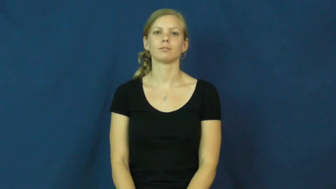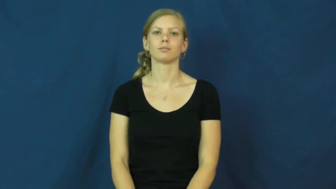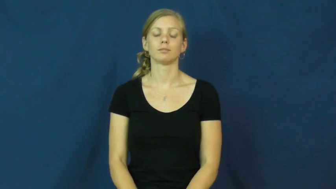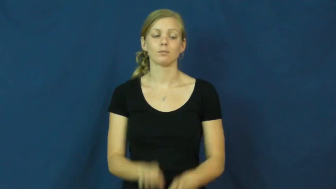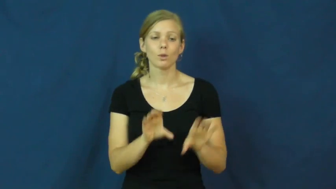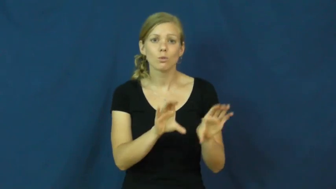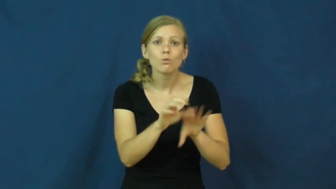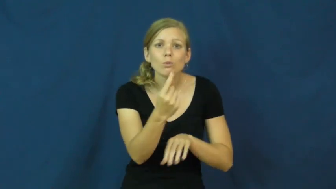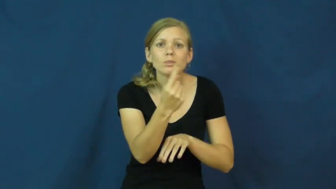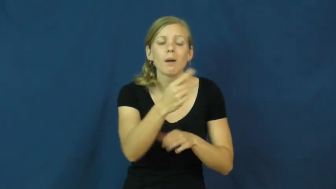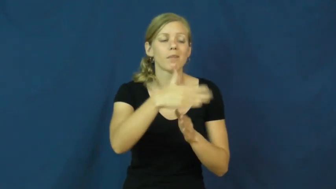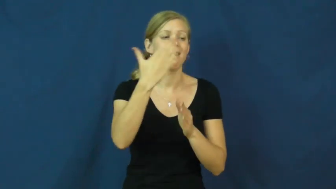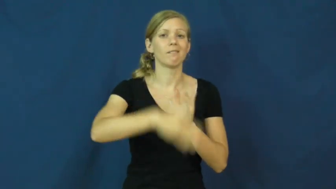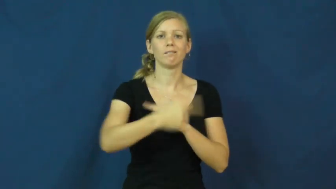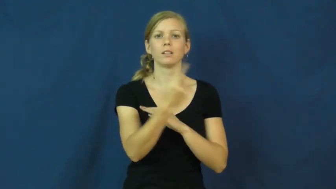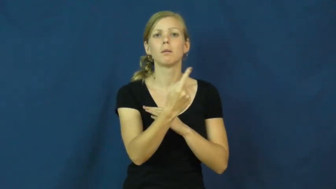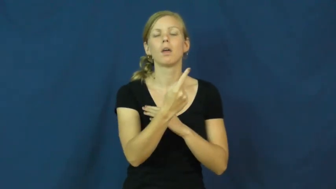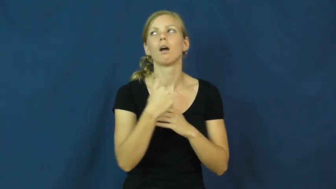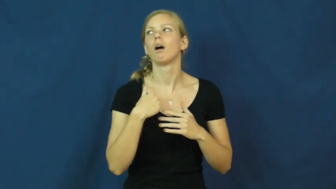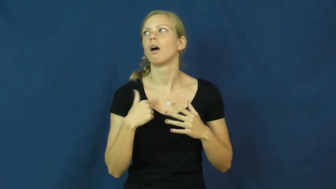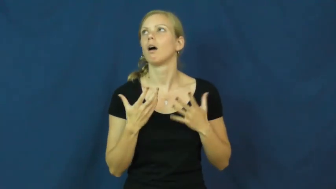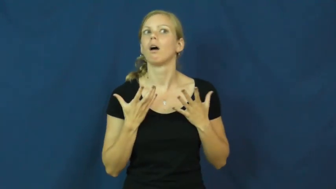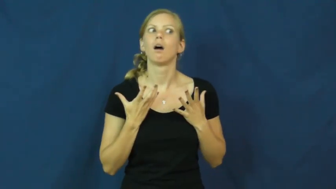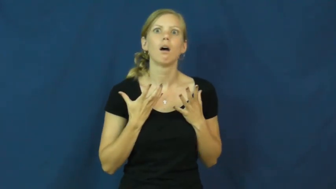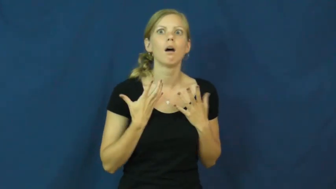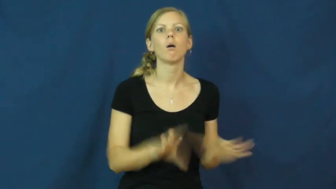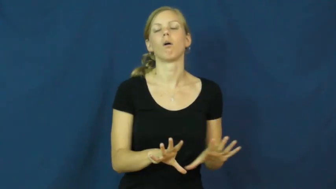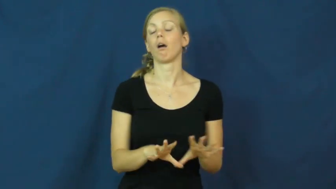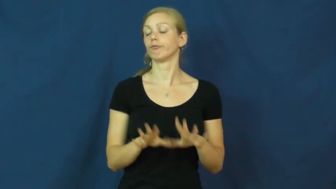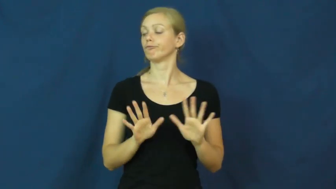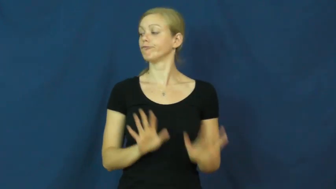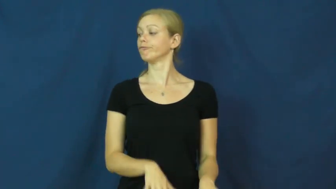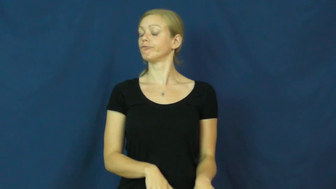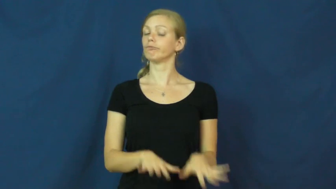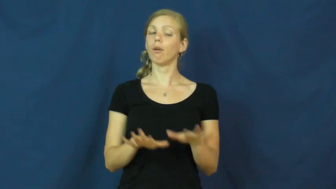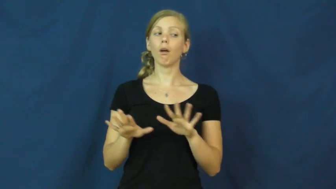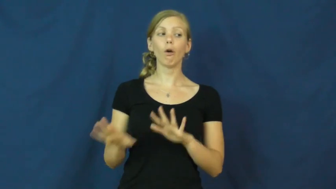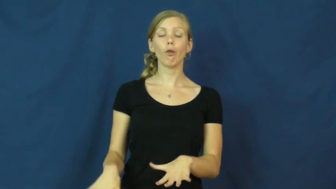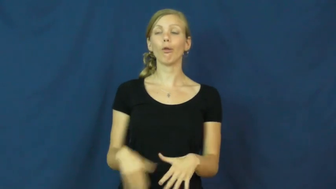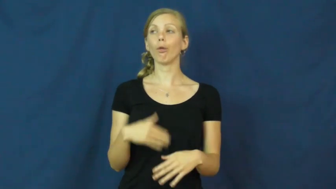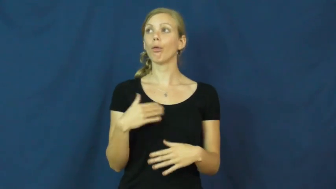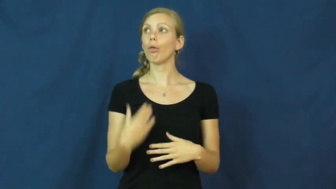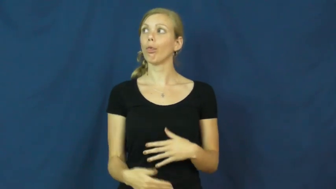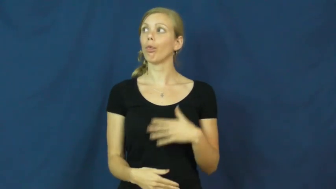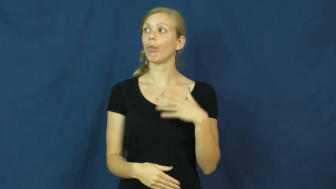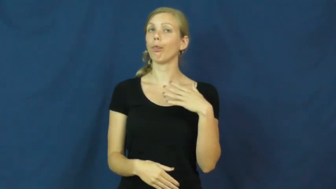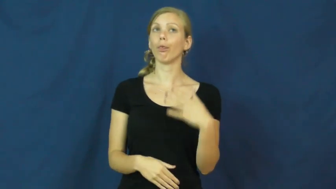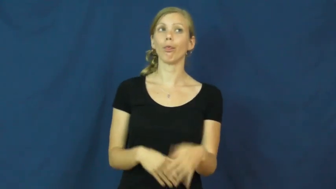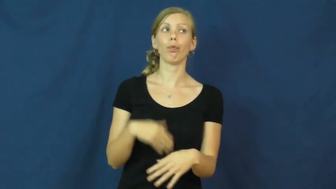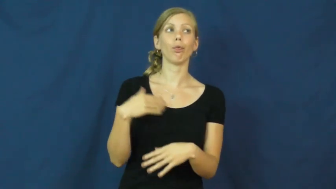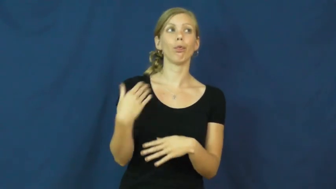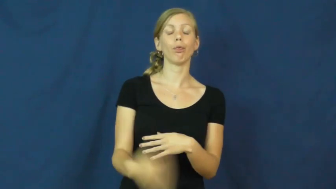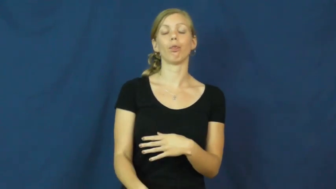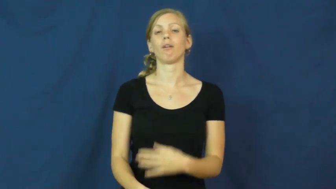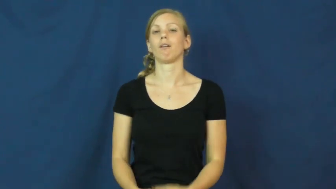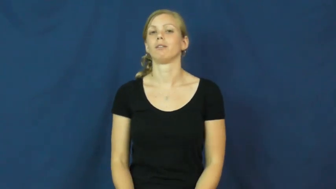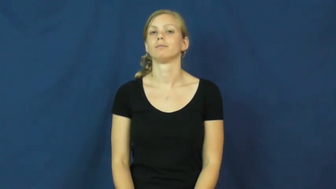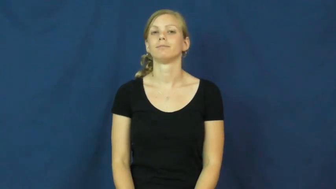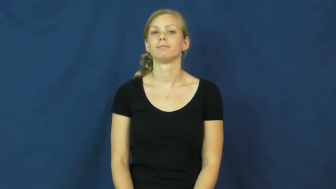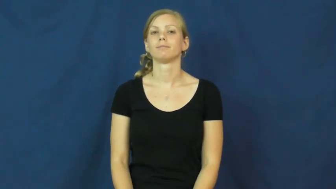drag your feet,heels